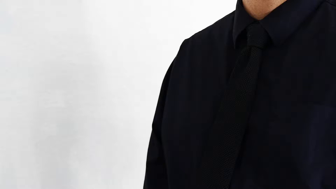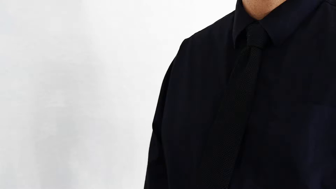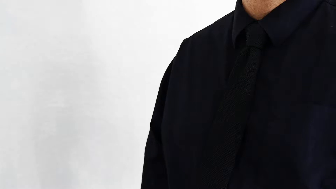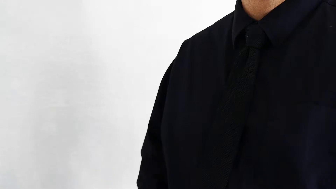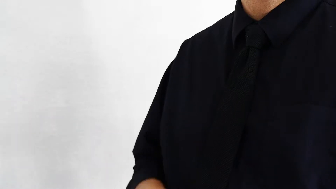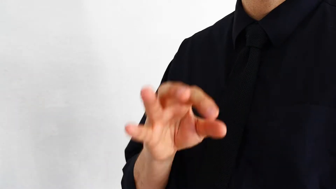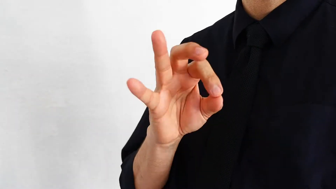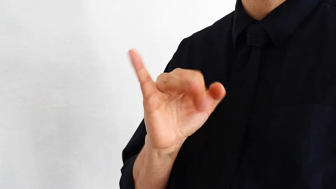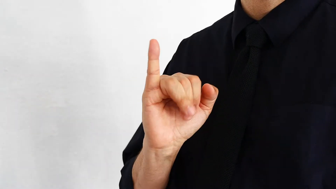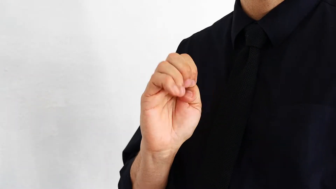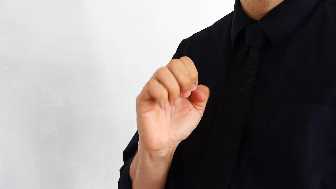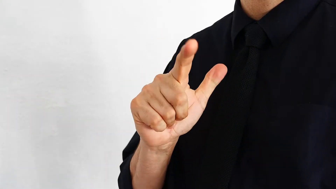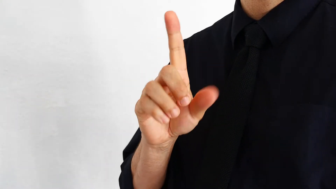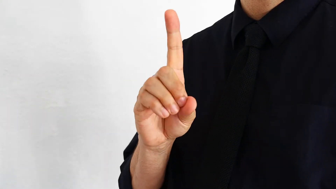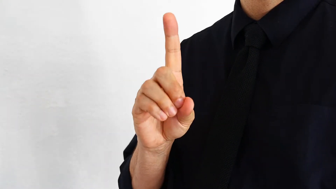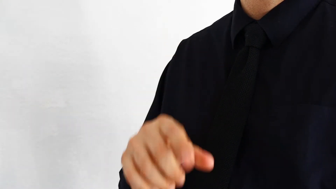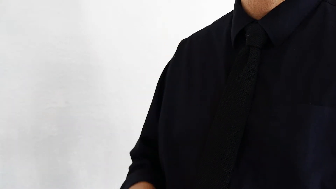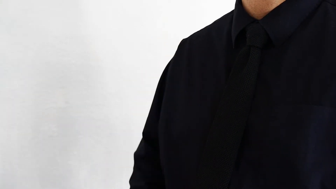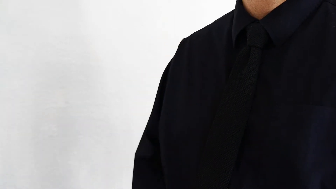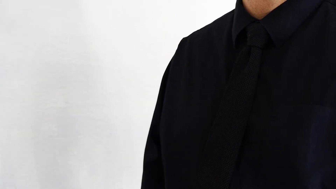F-I-E-L-D